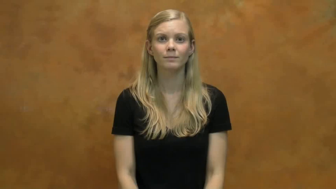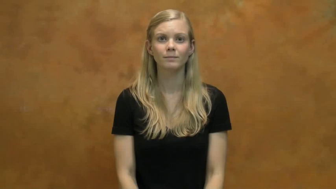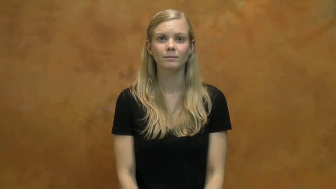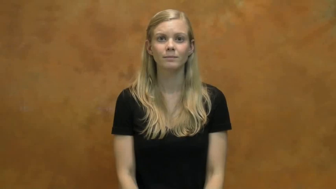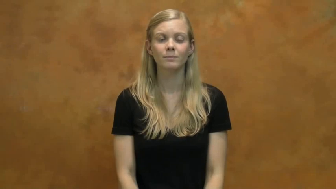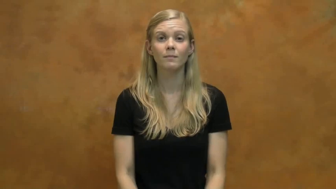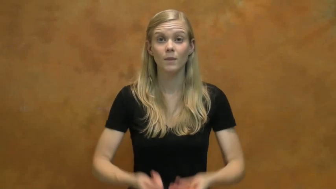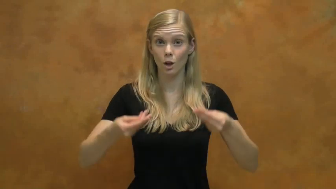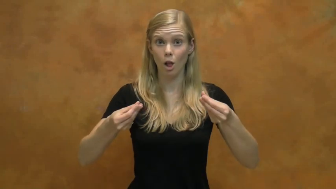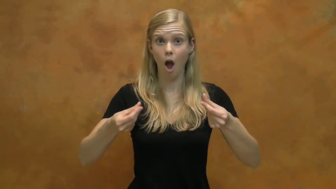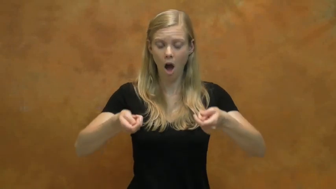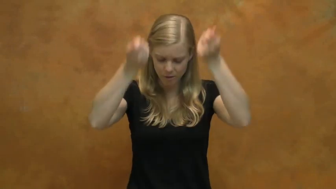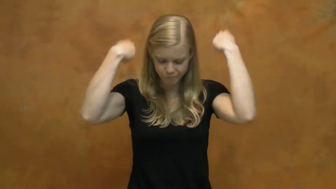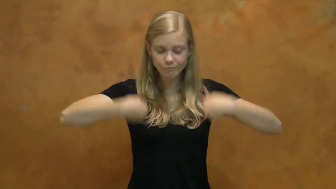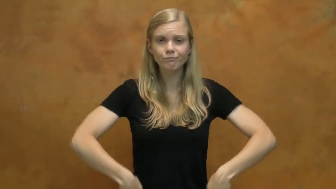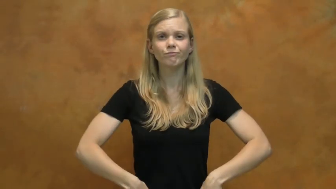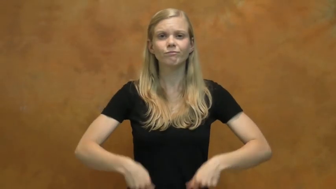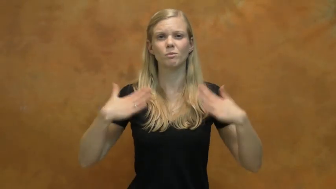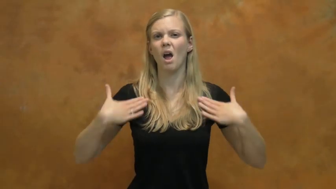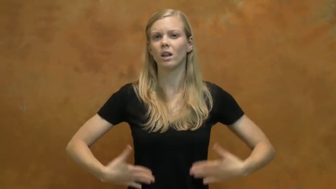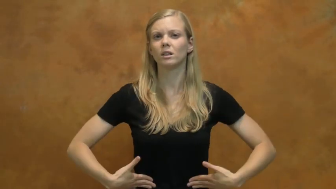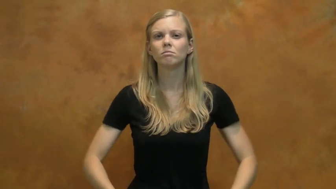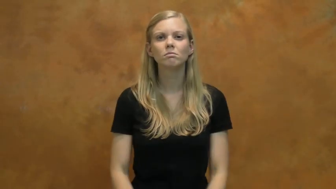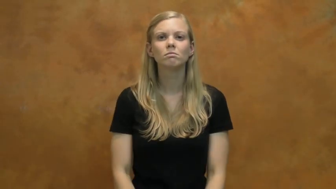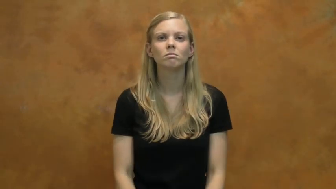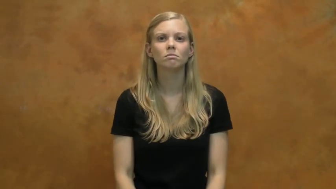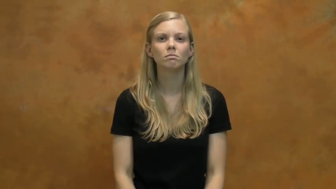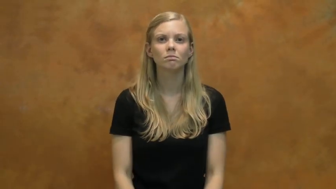clothing